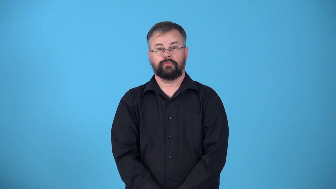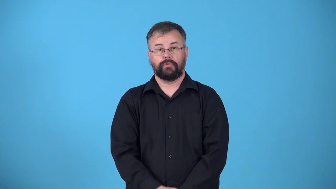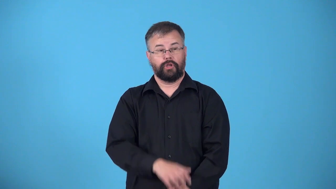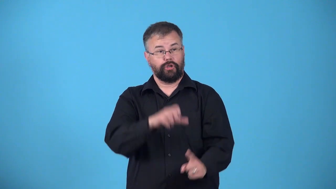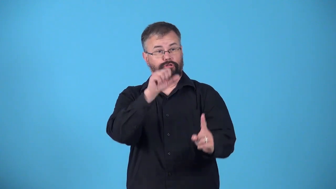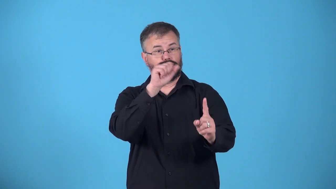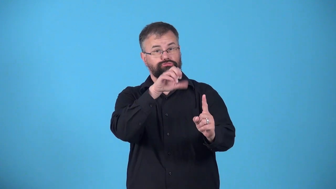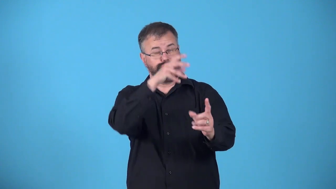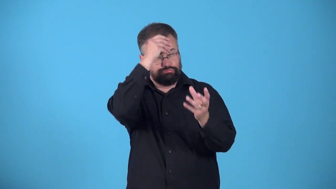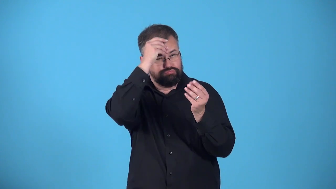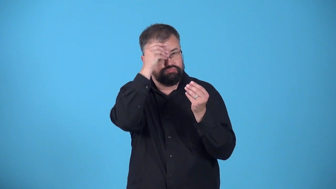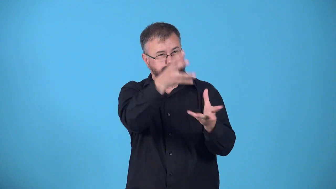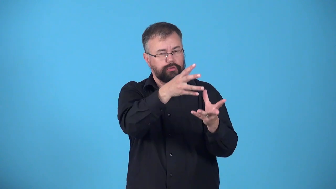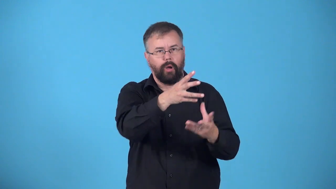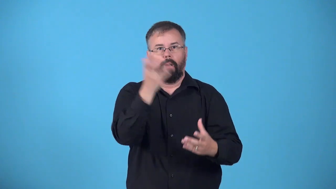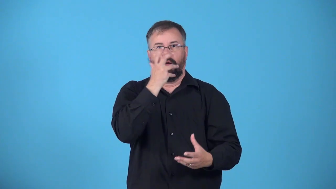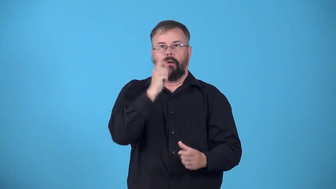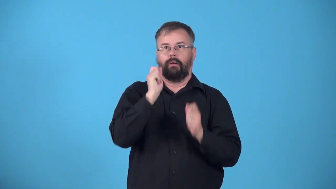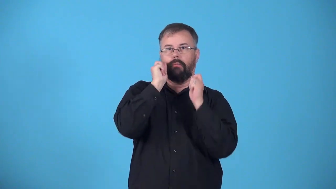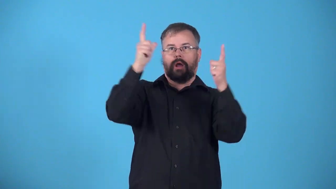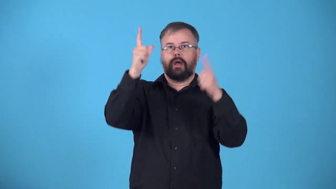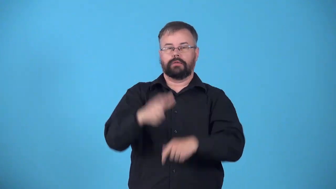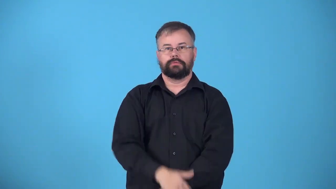hit with